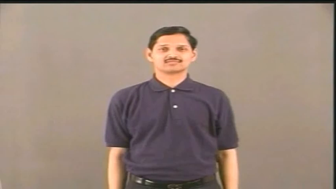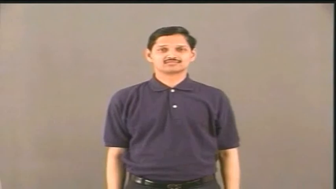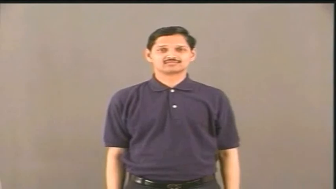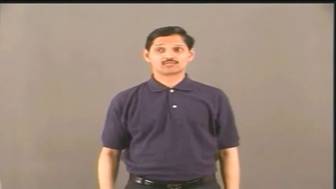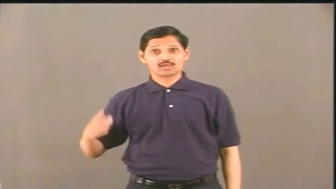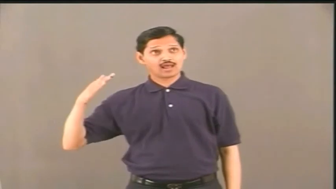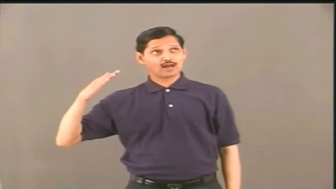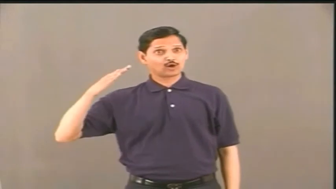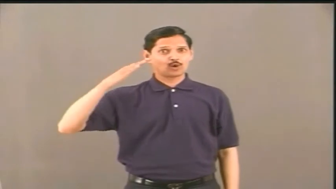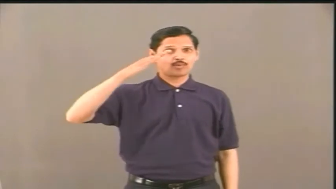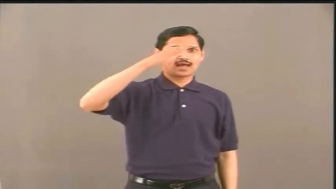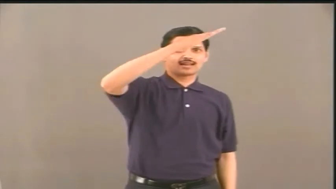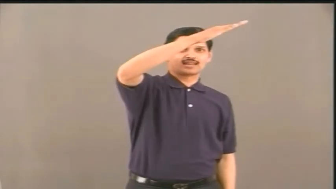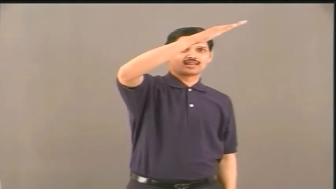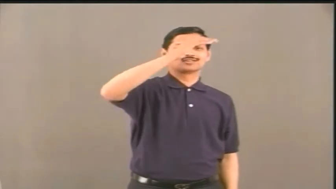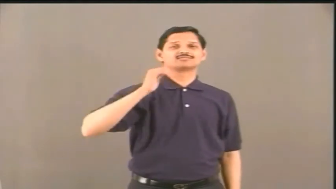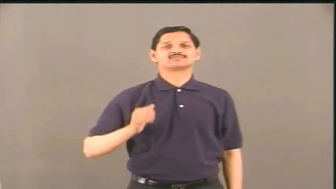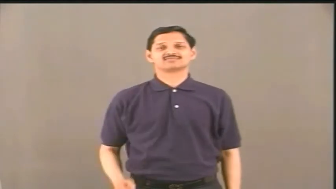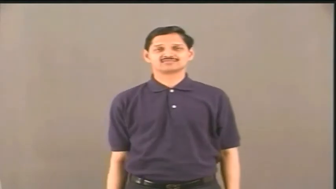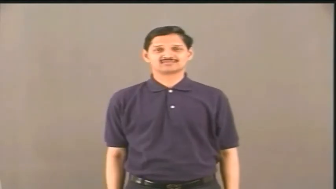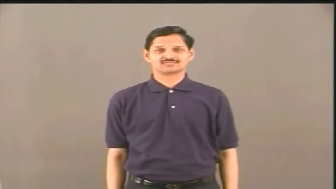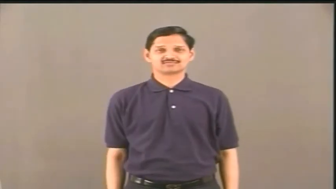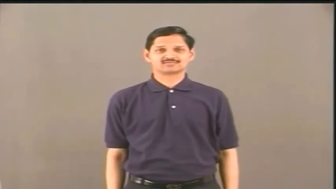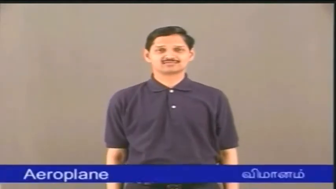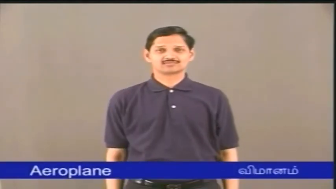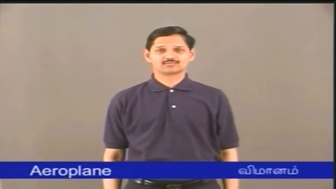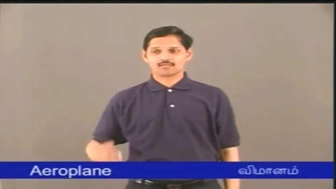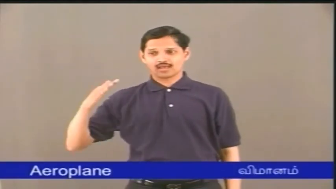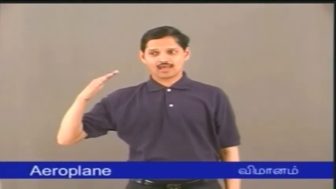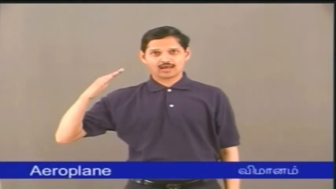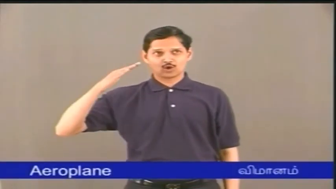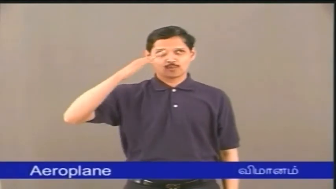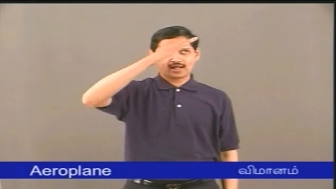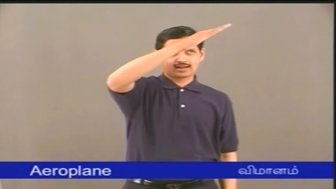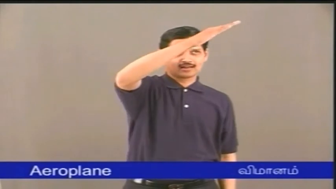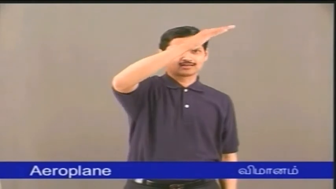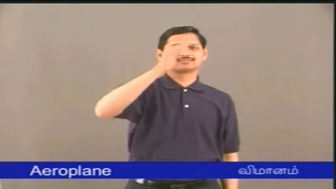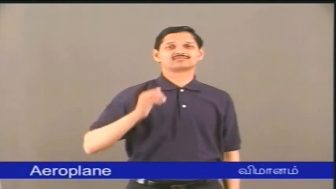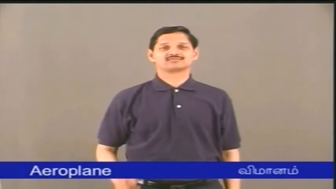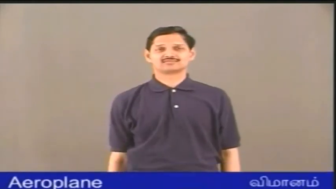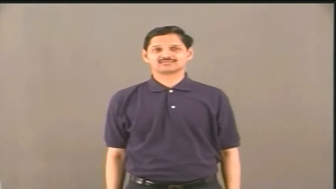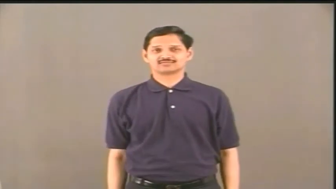aeroplane